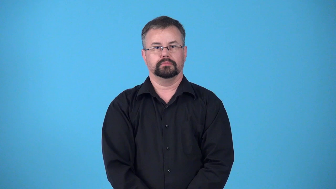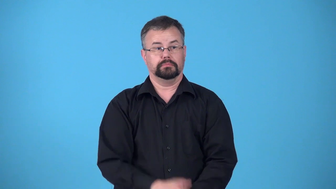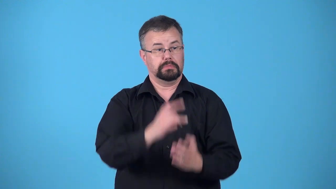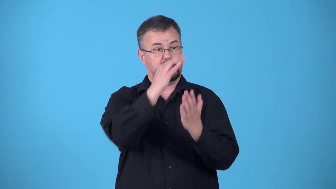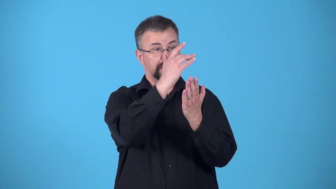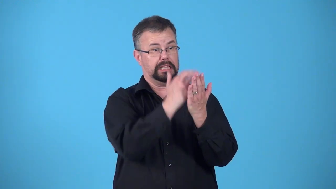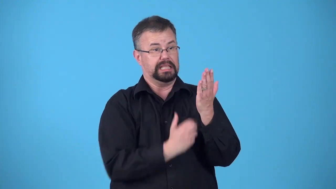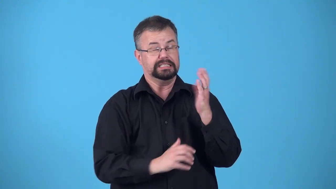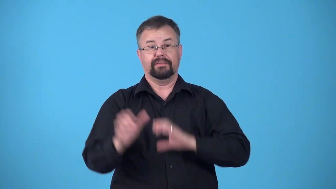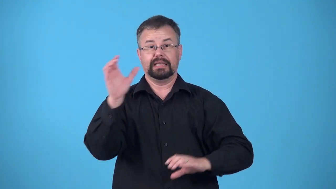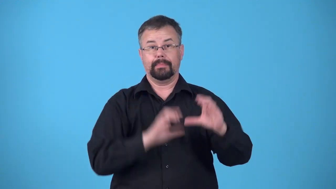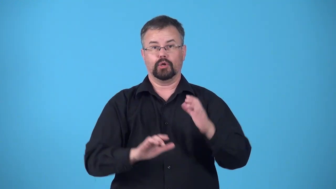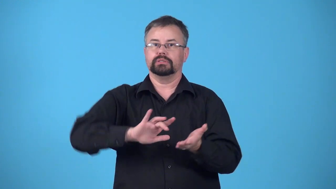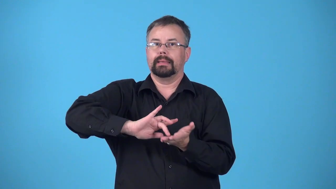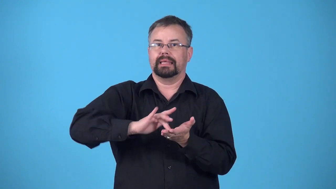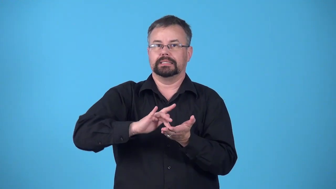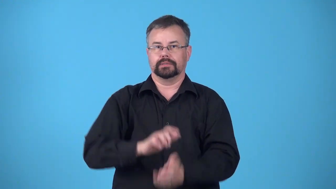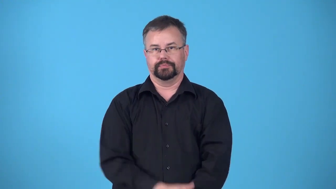codex